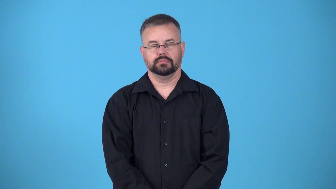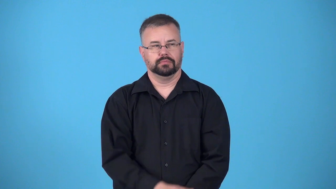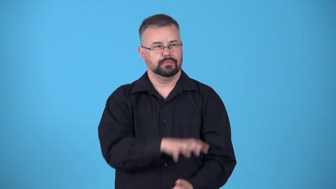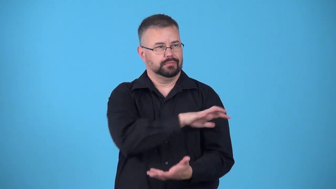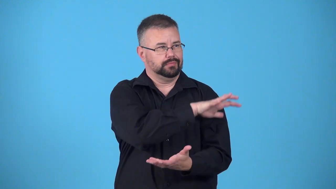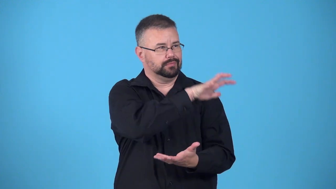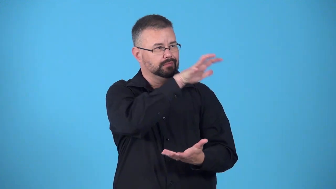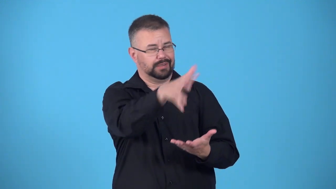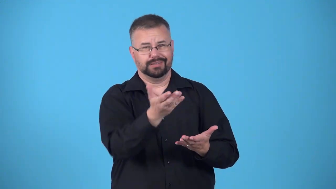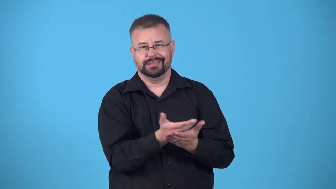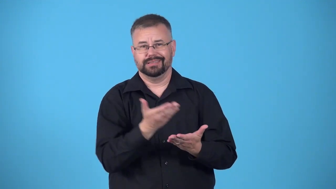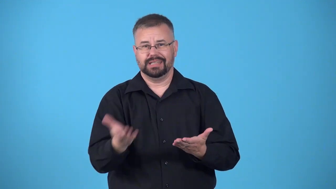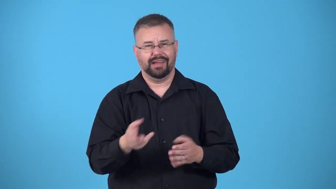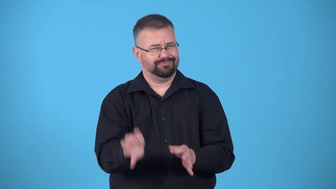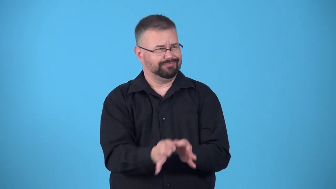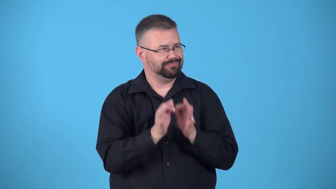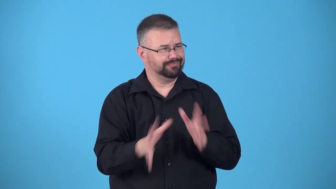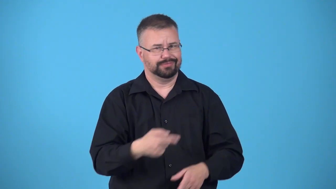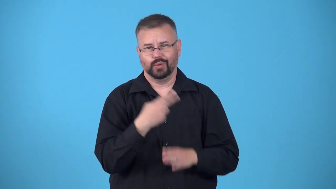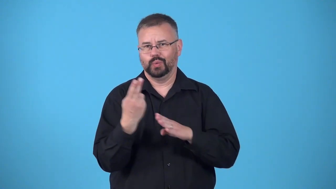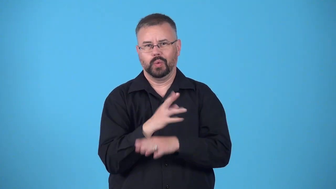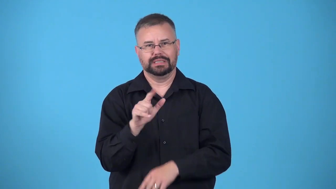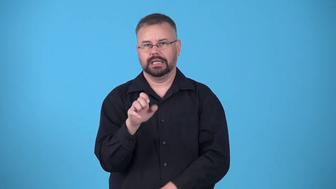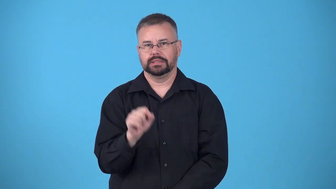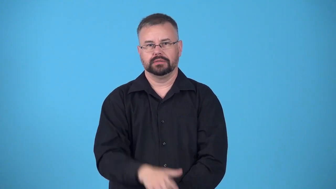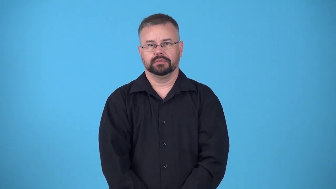scrapheap, junkpile